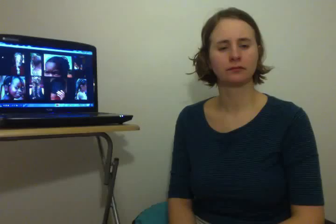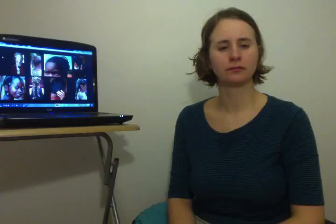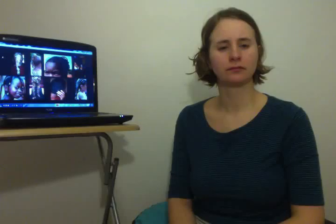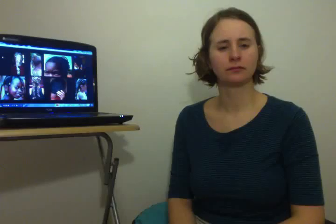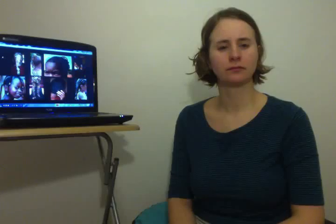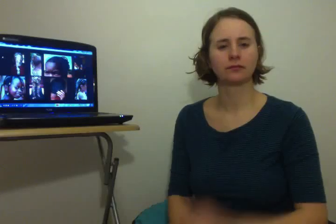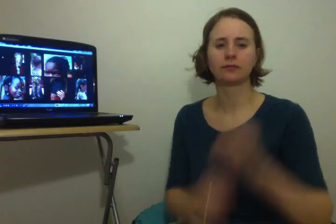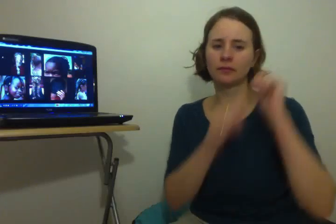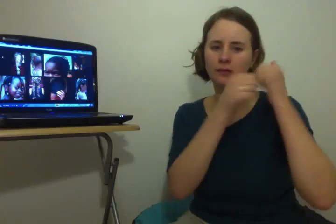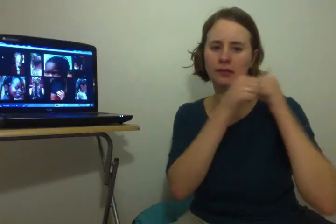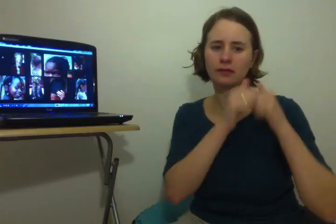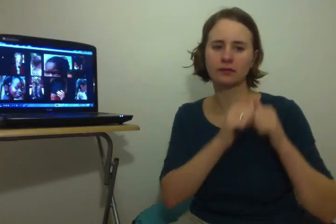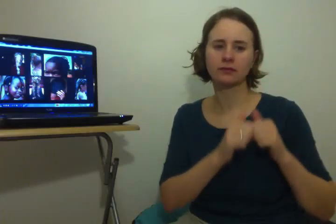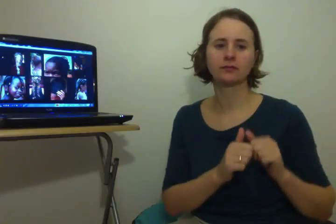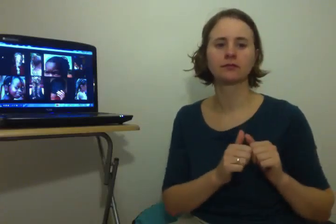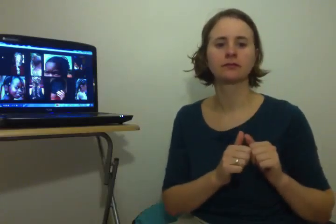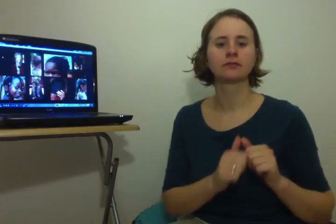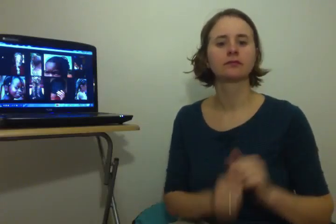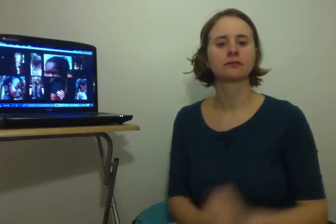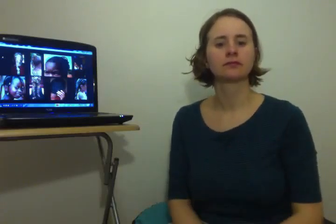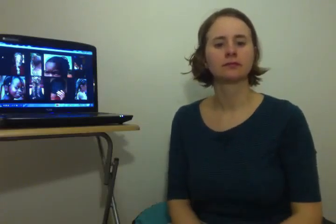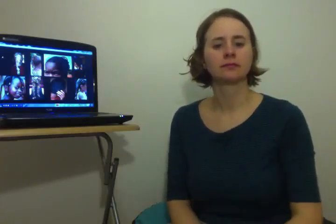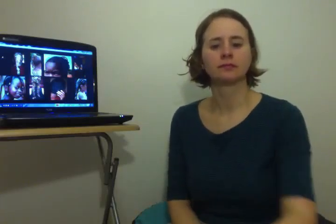braid